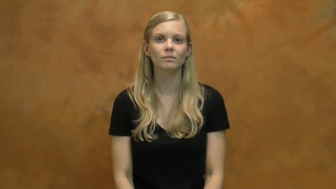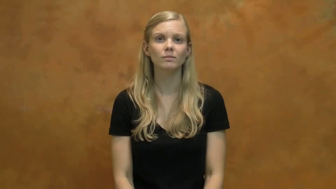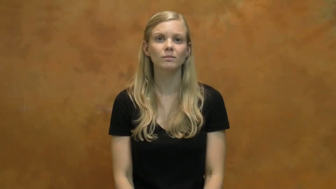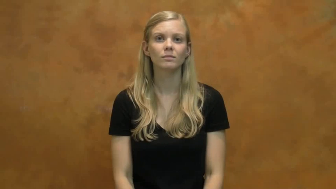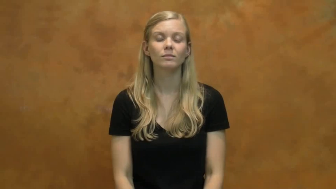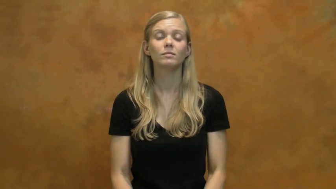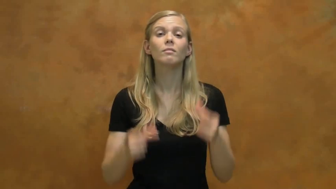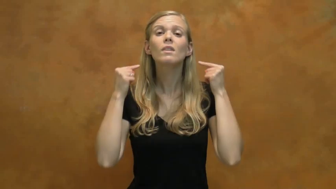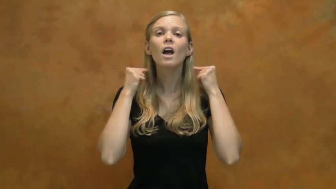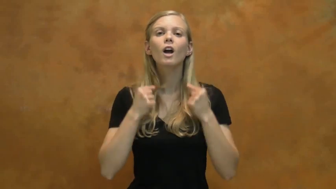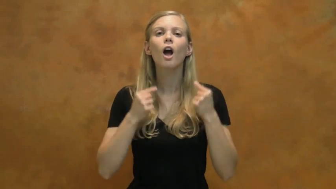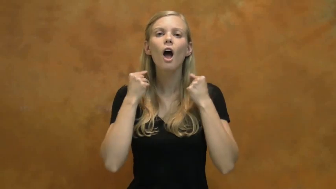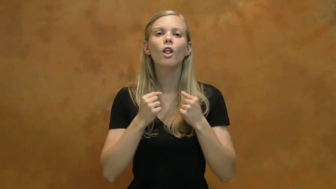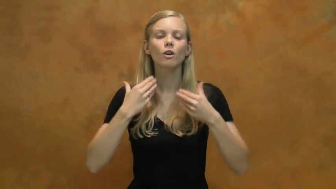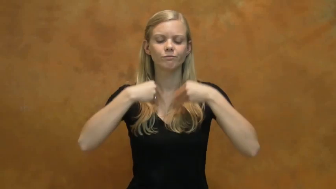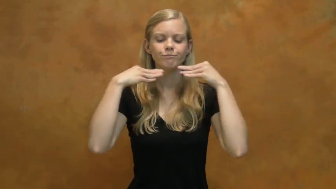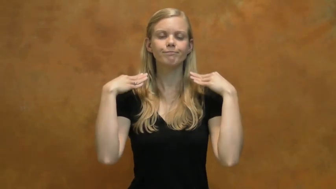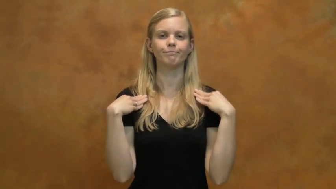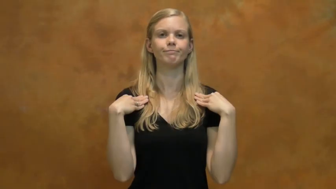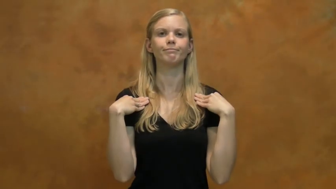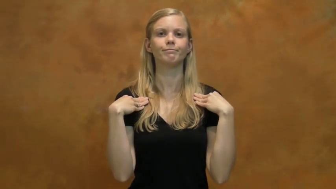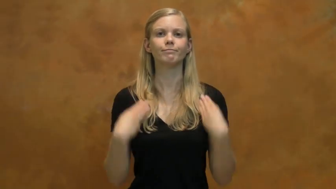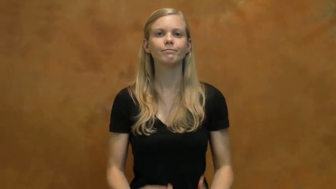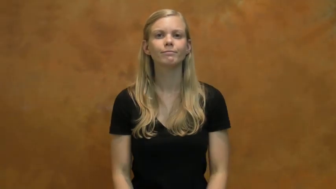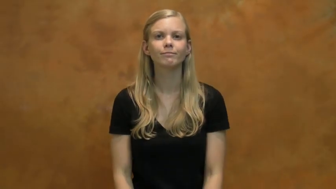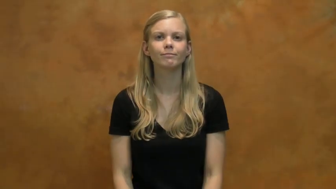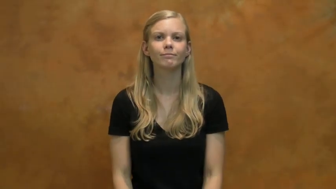collar